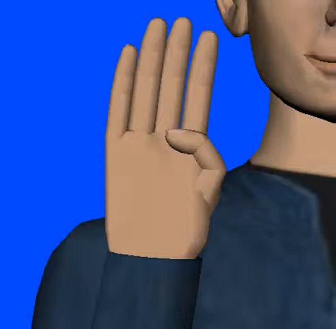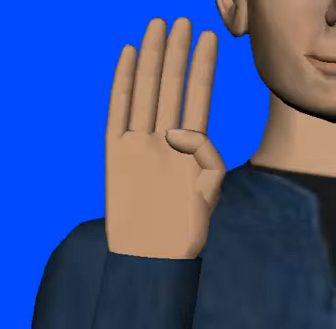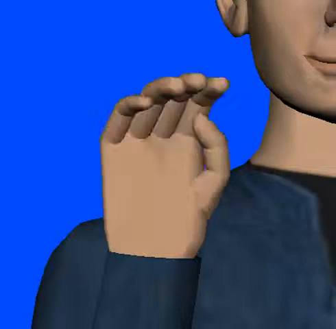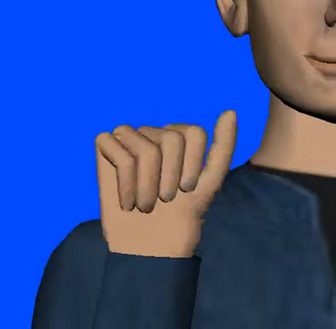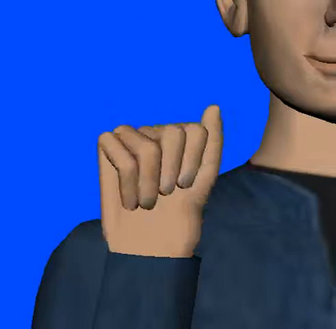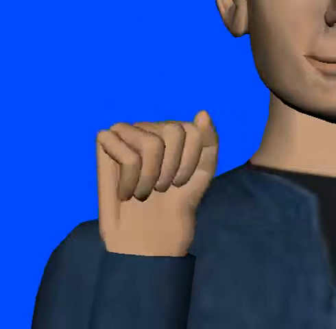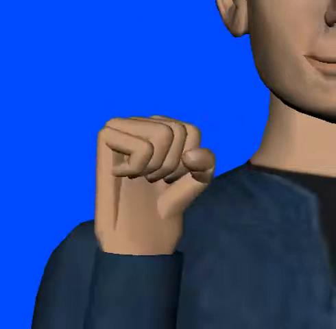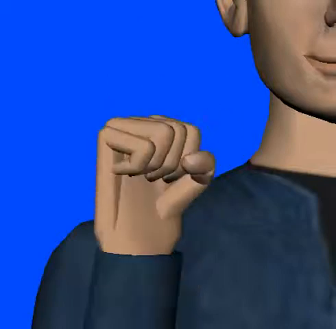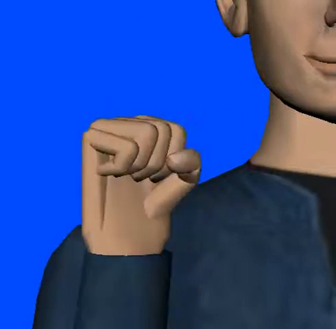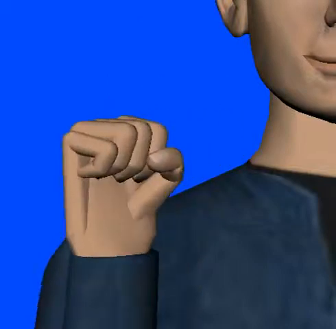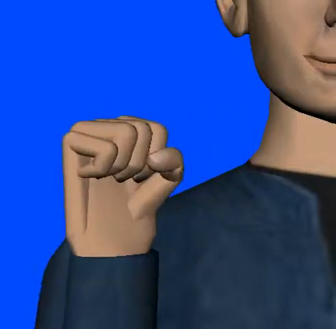bass